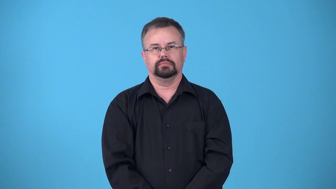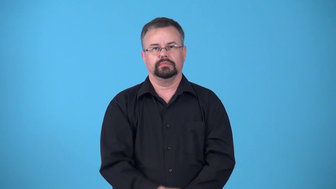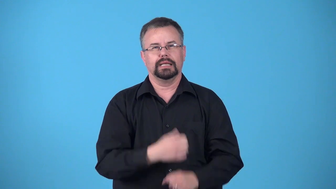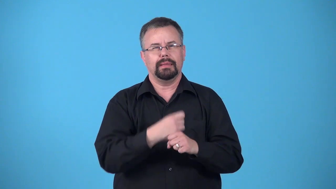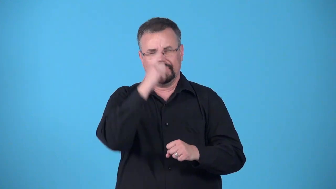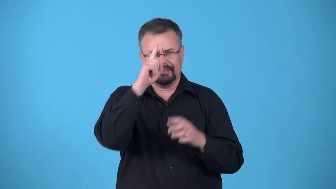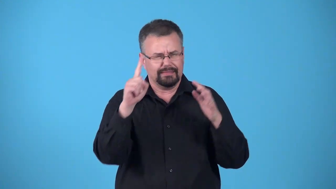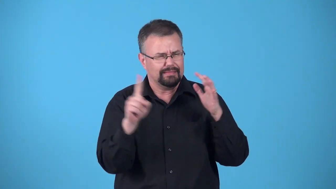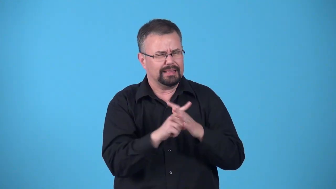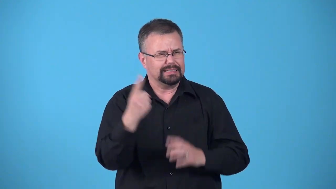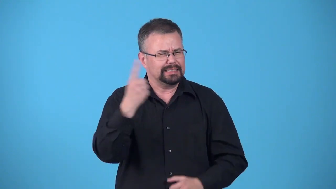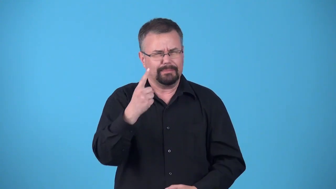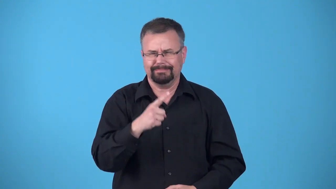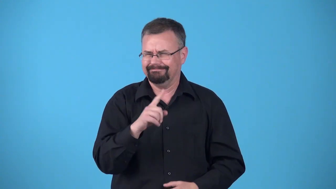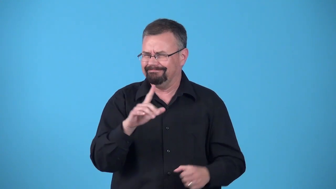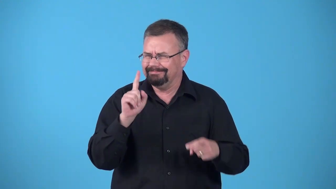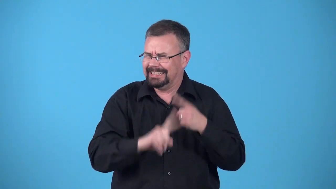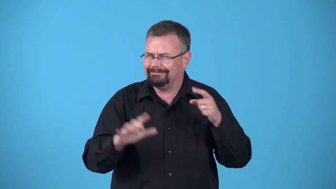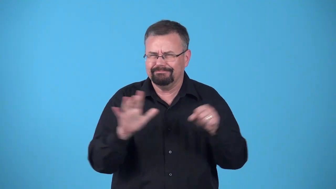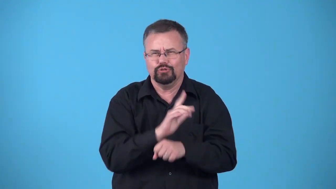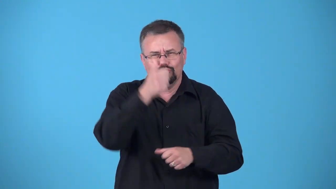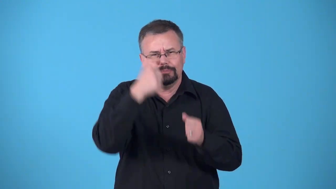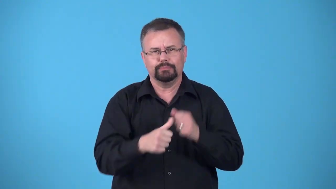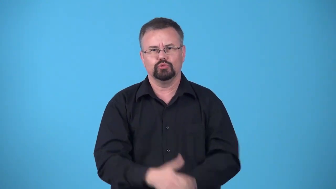ring a bell